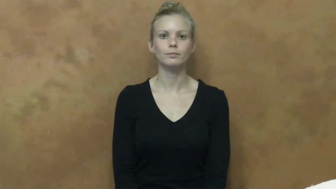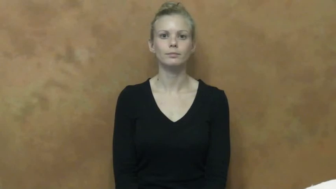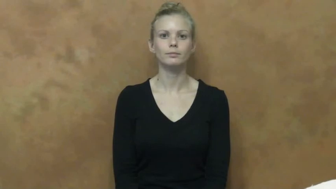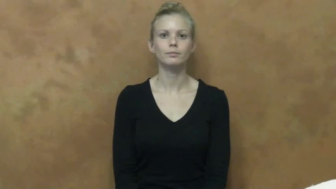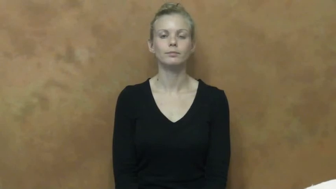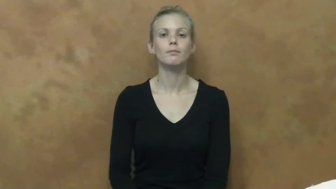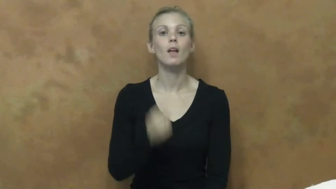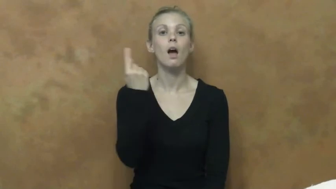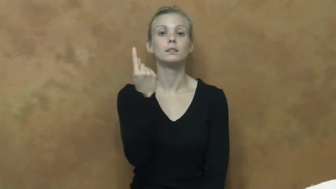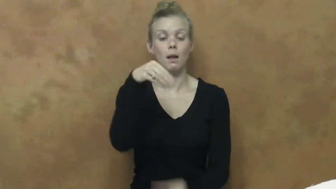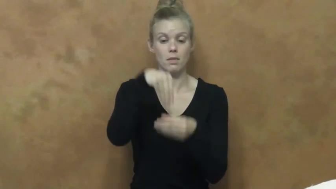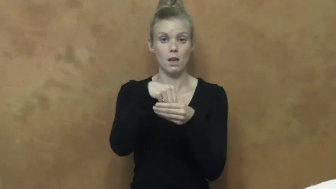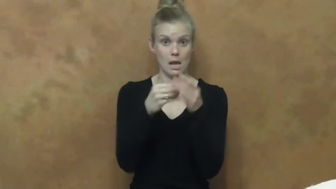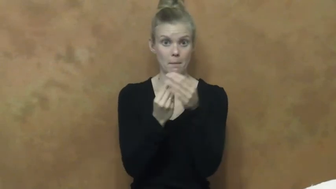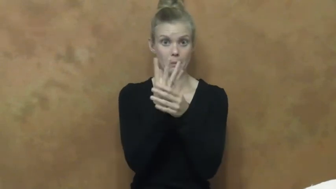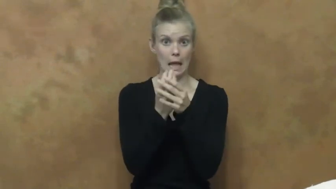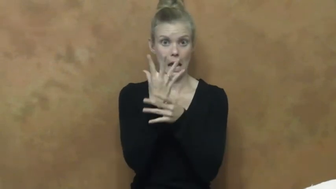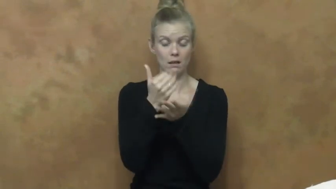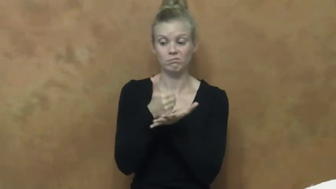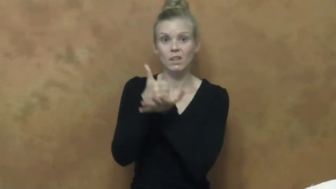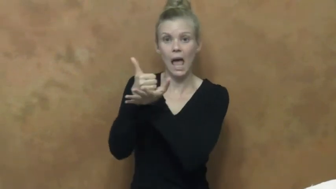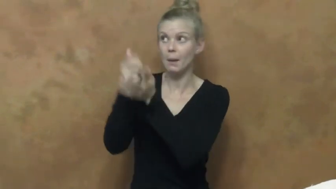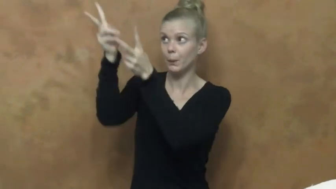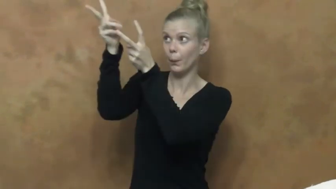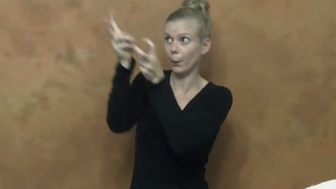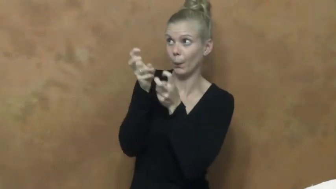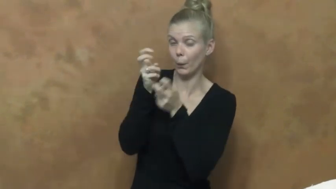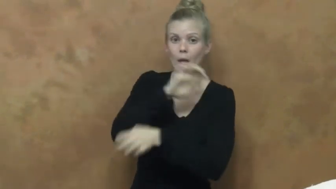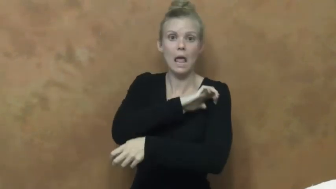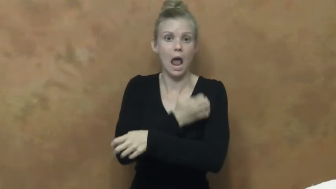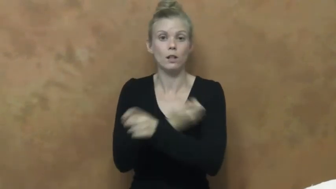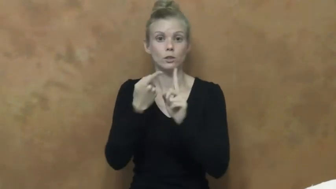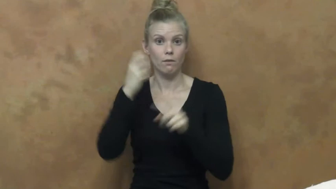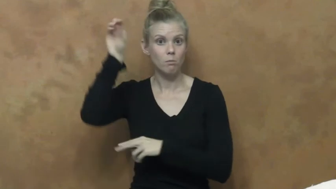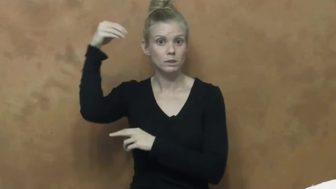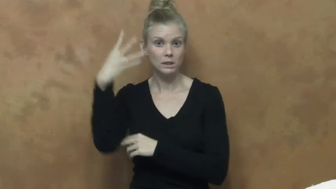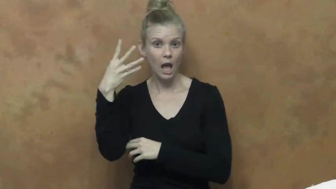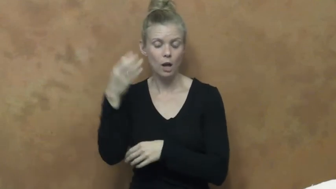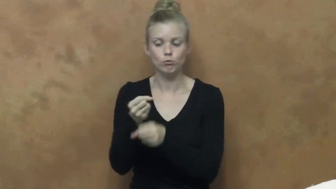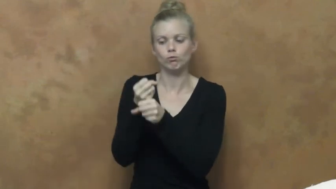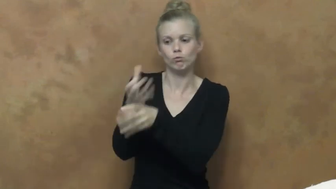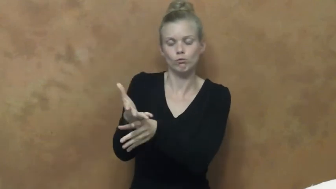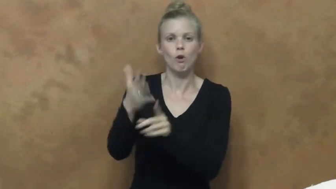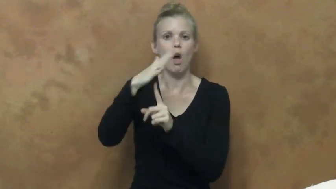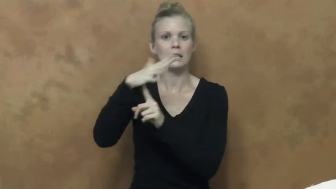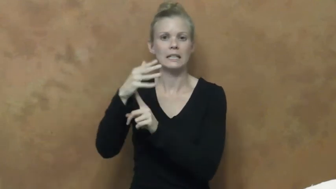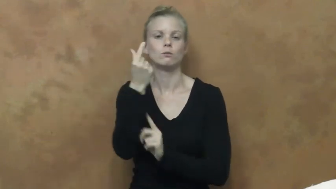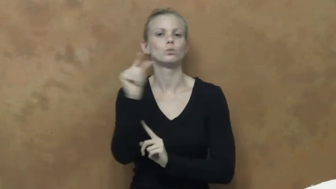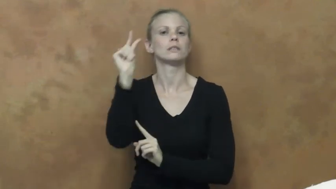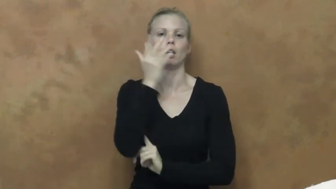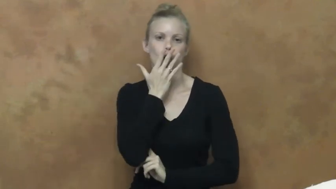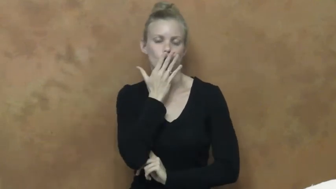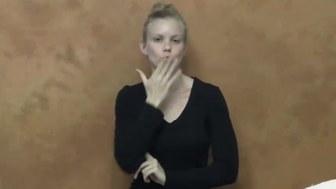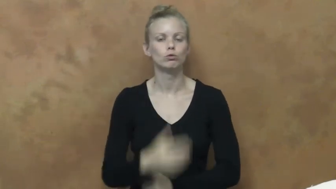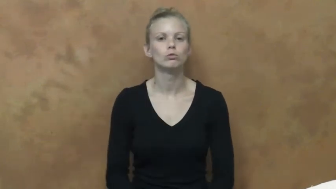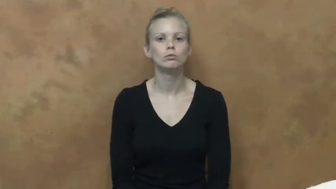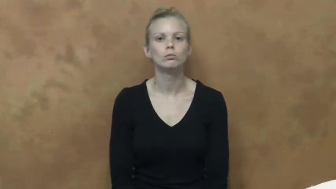chlorophyll